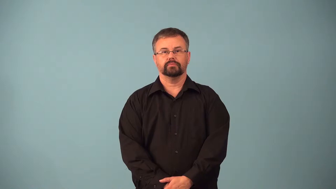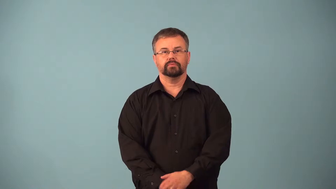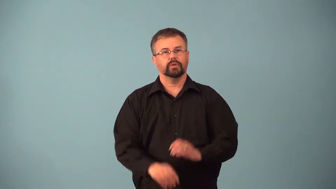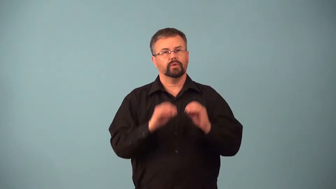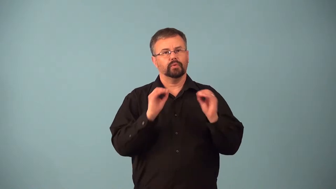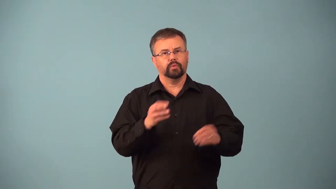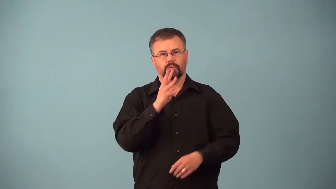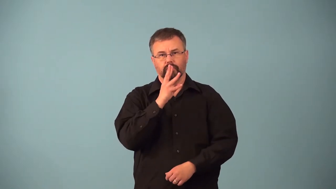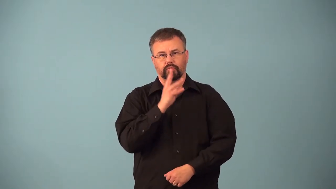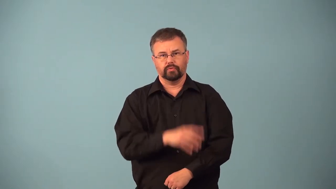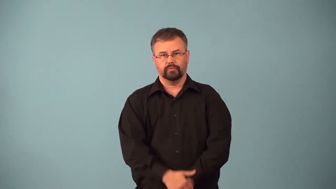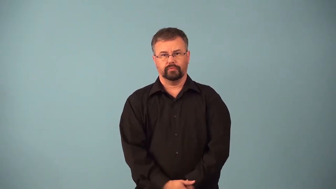anhydrous